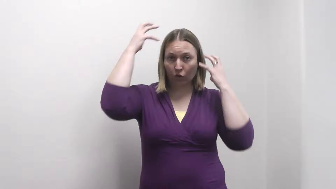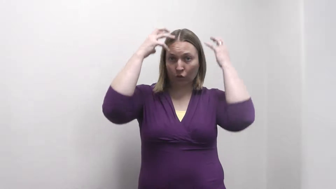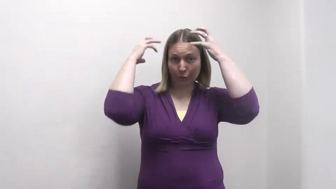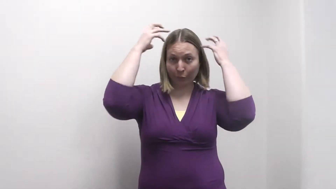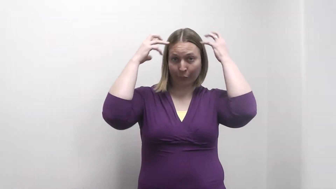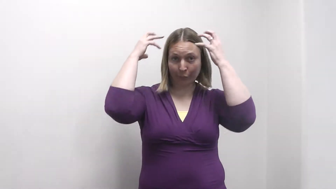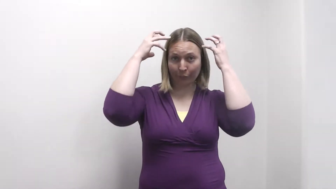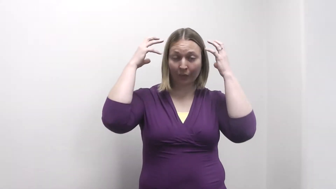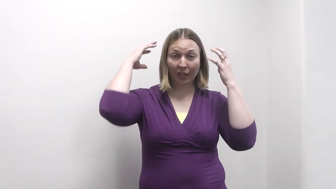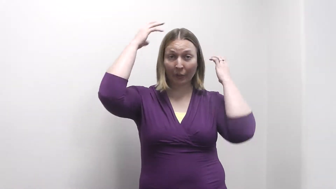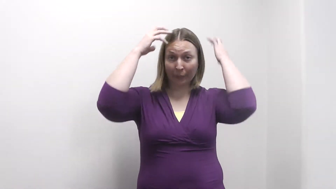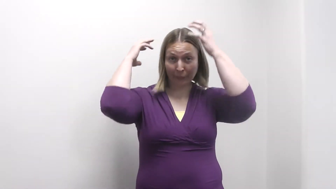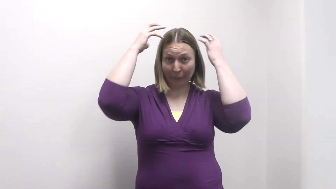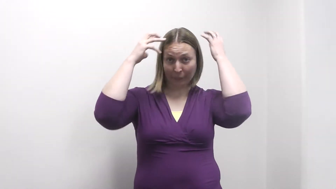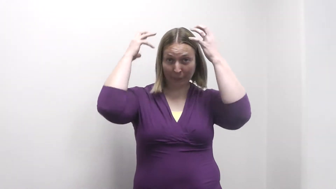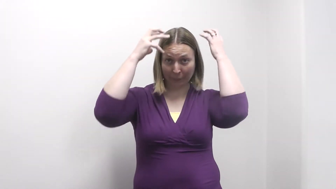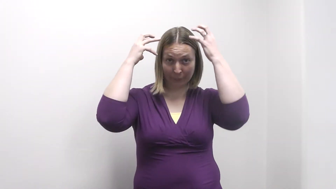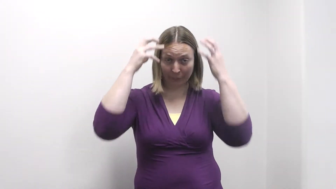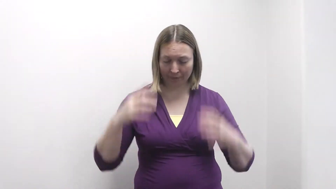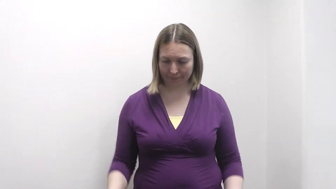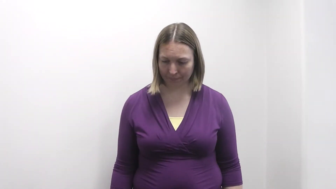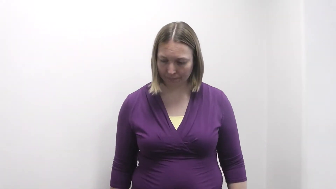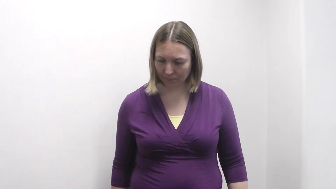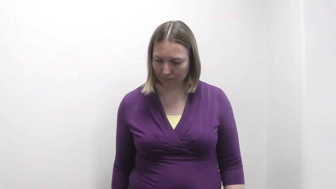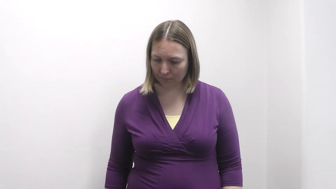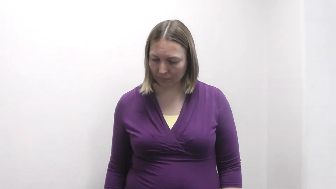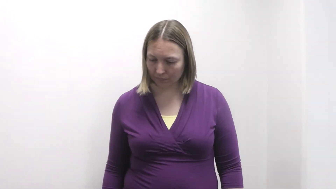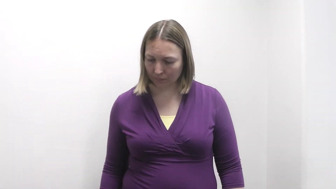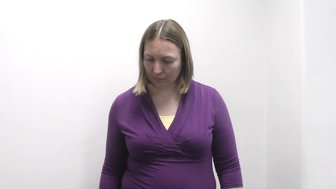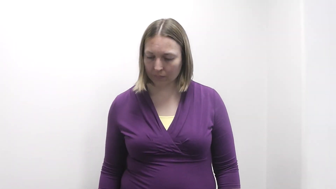CURLY HAIR